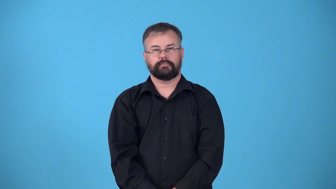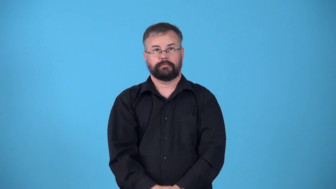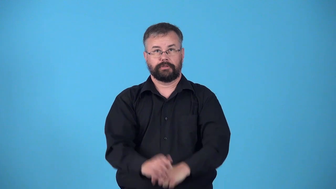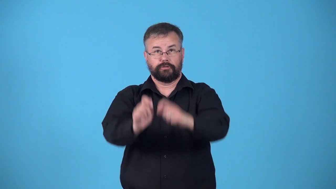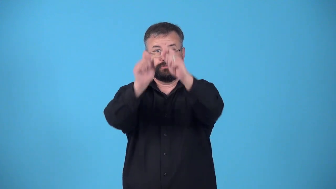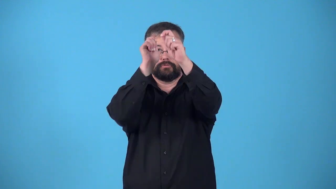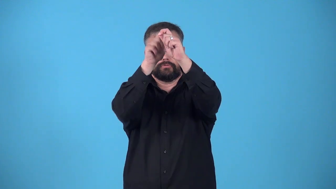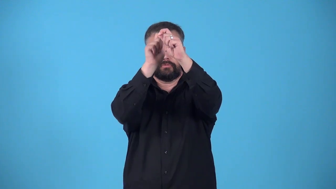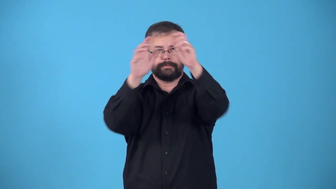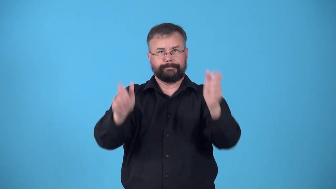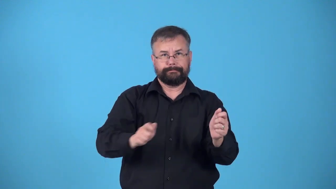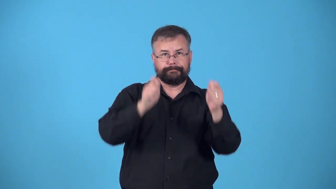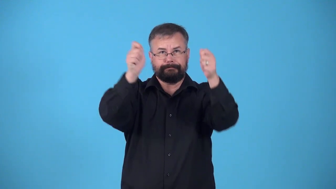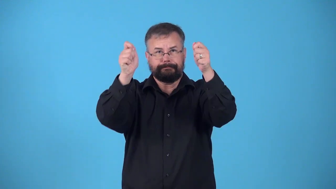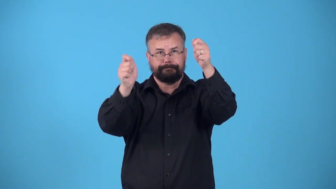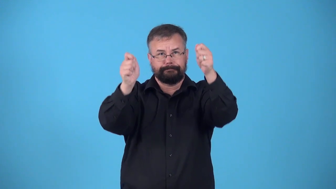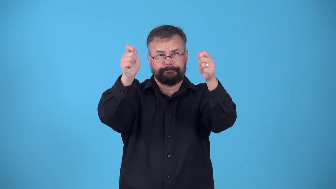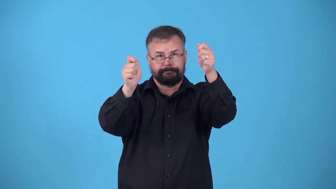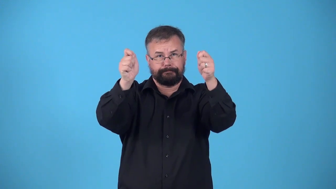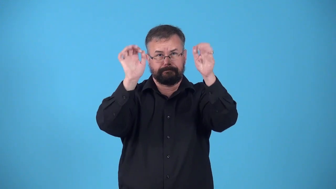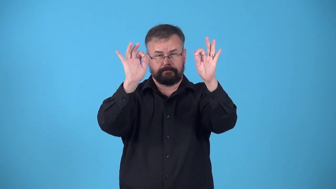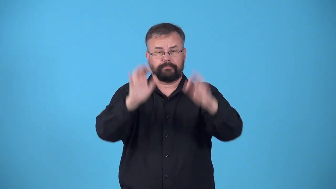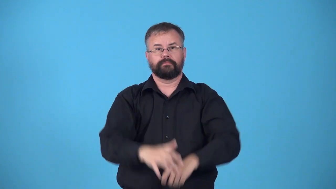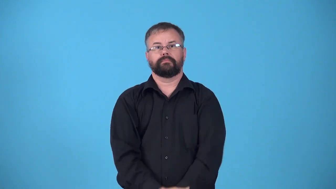nail on, nail up, nail into